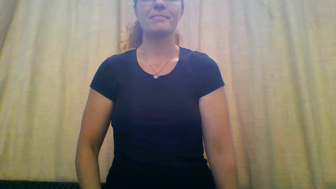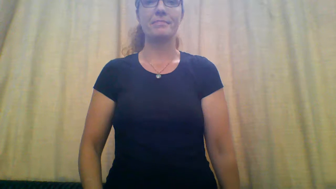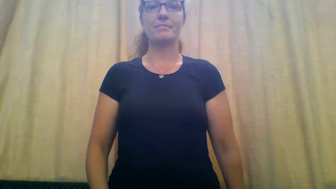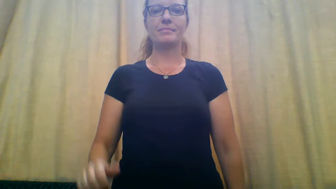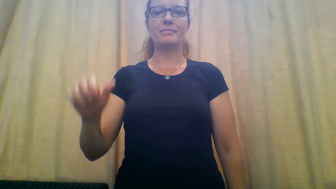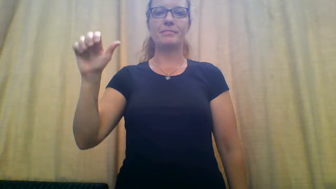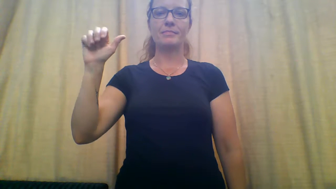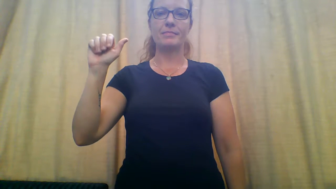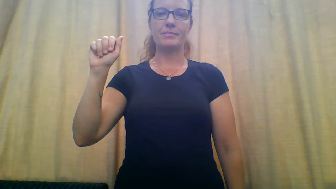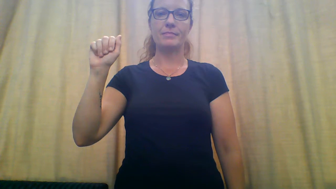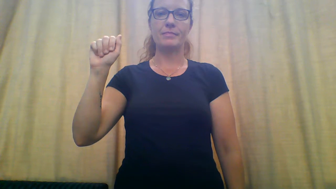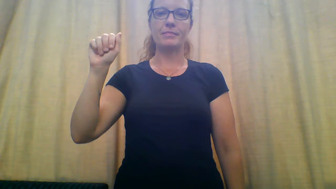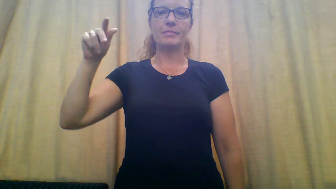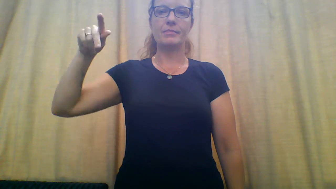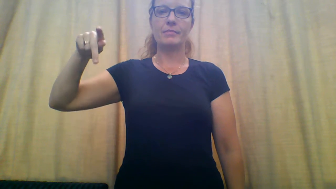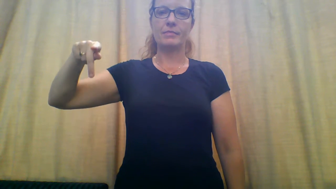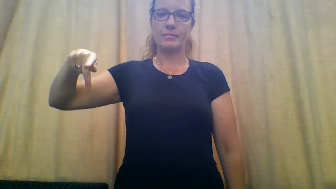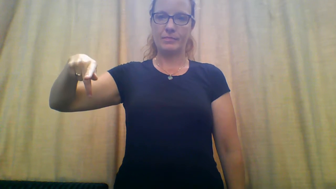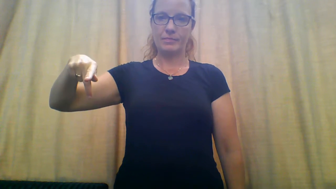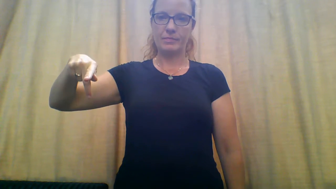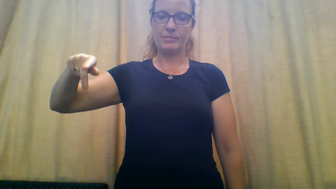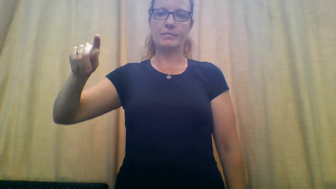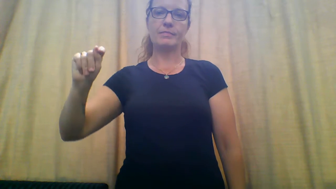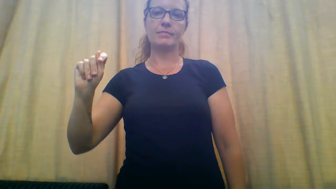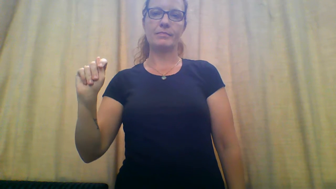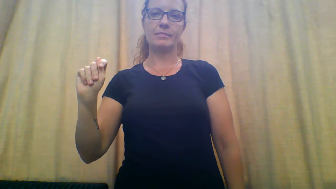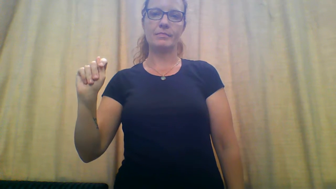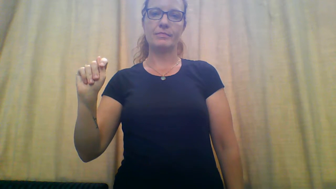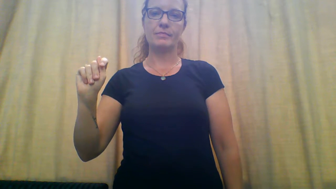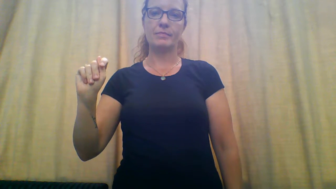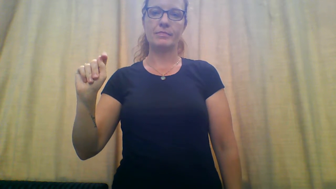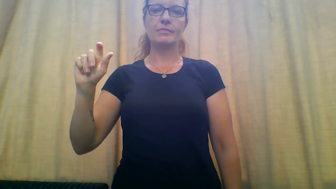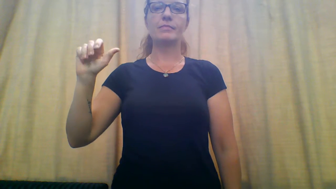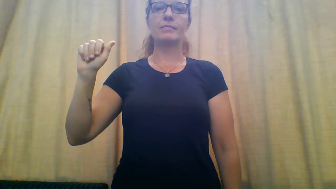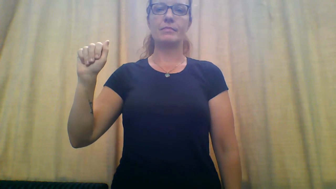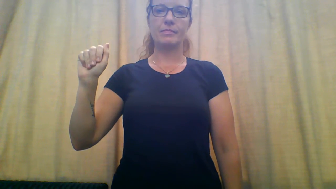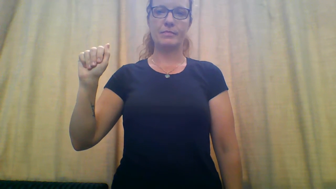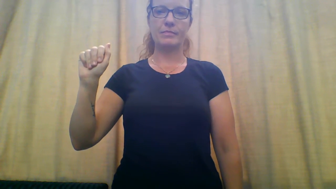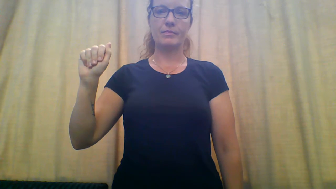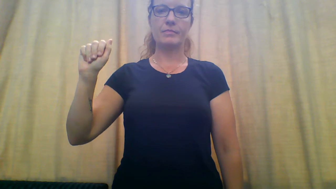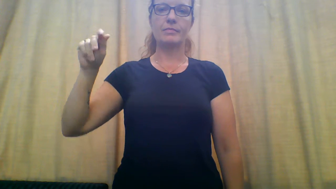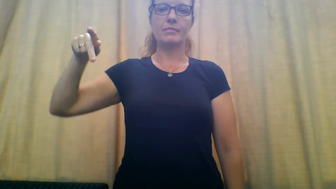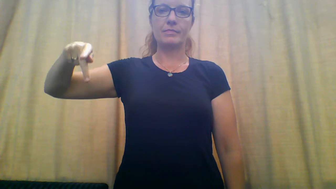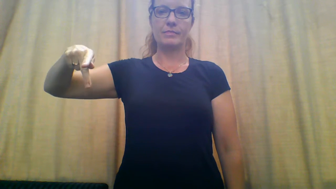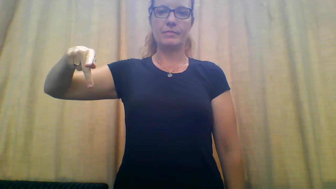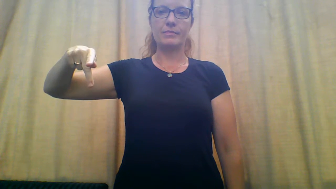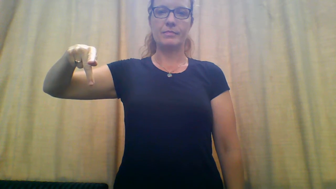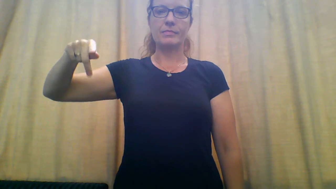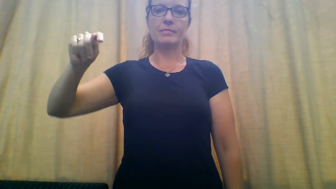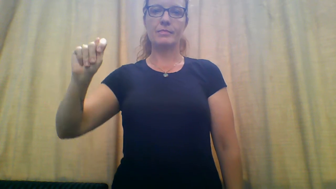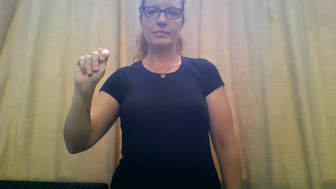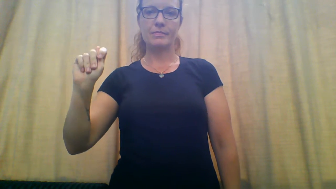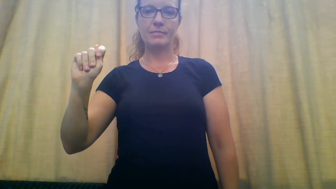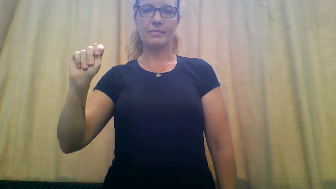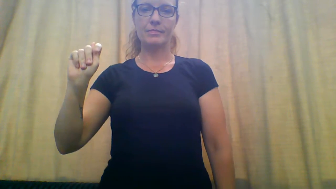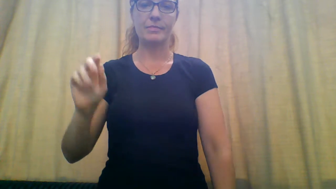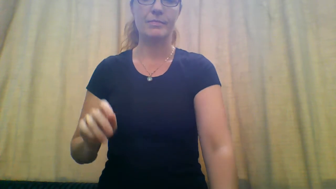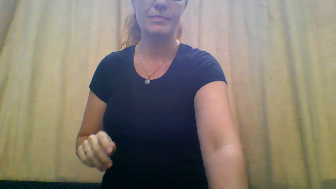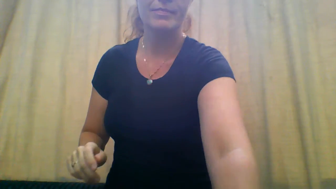Apartment